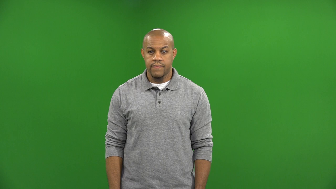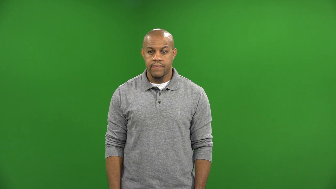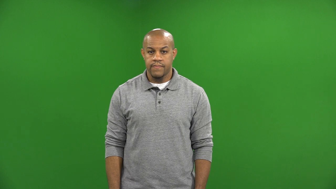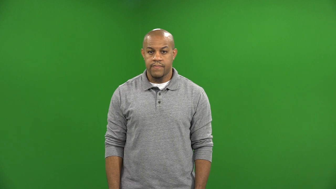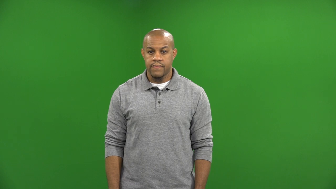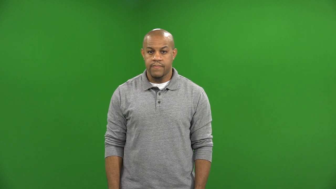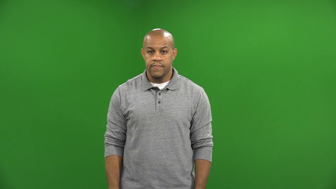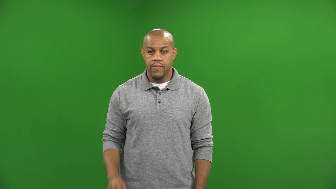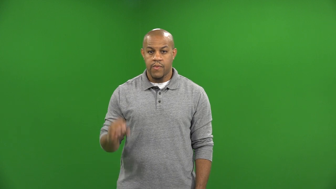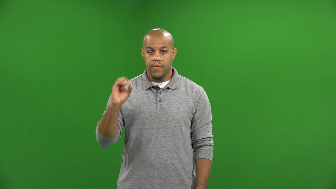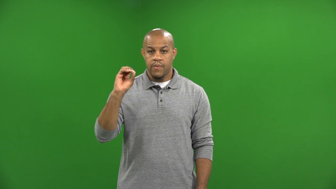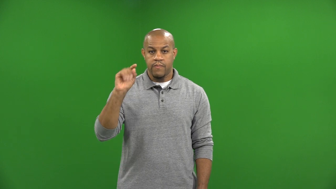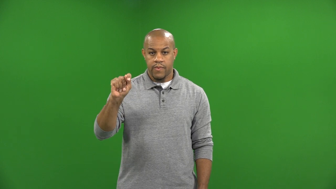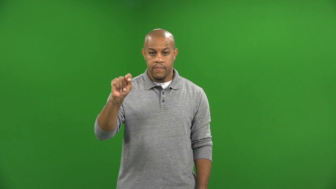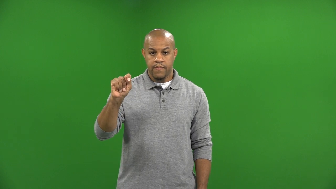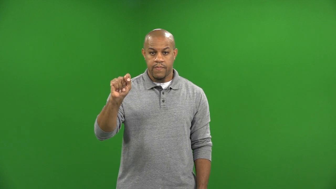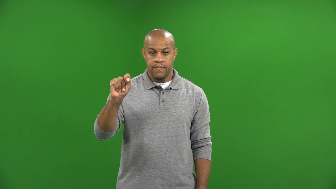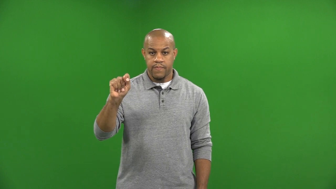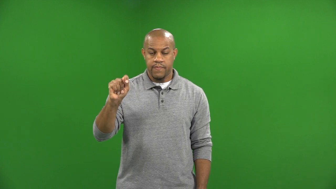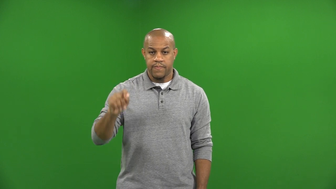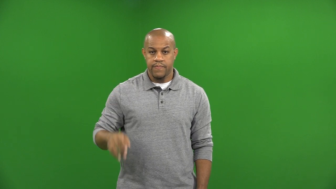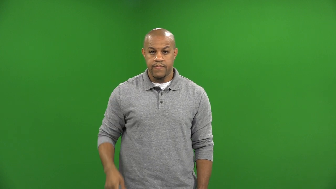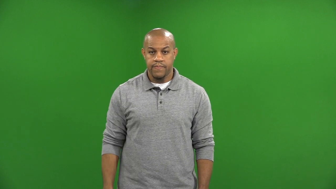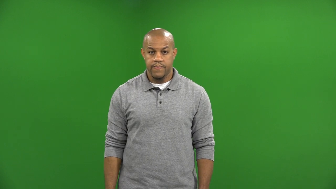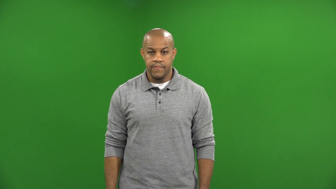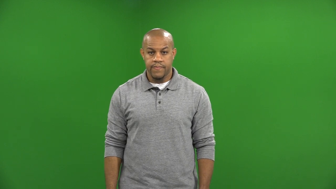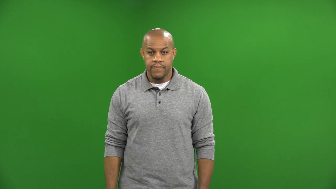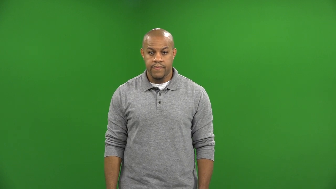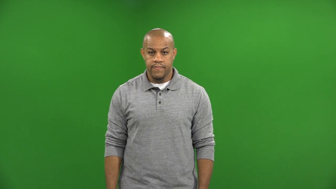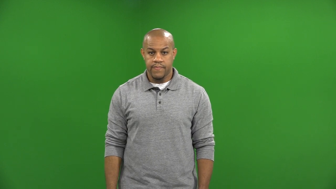Overtime